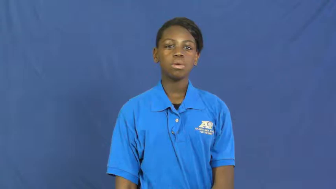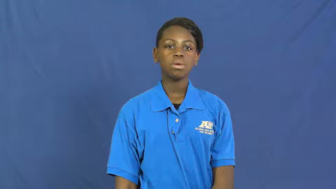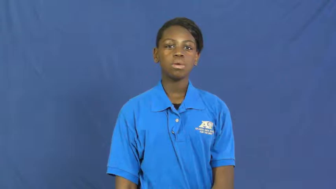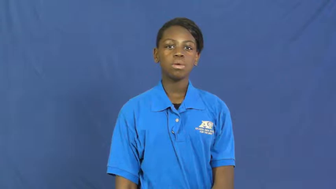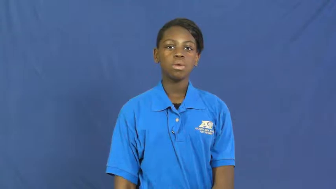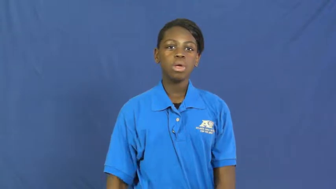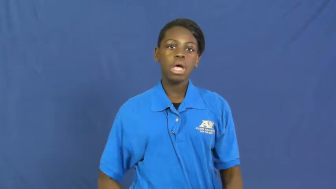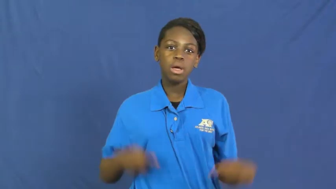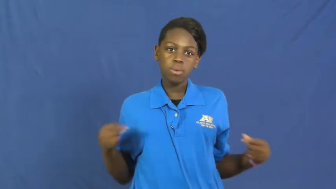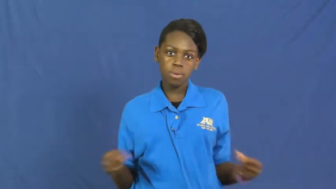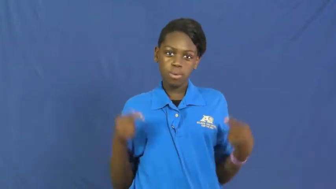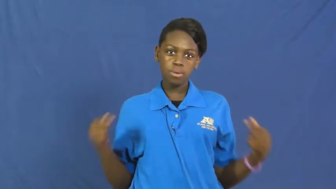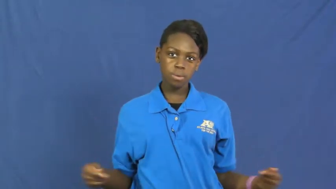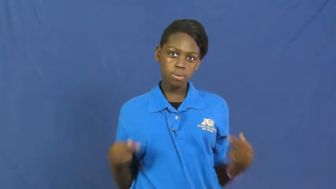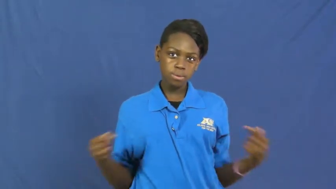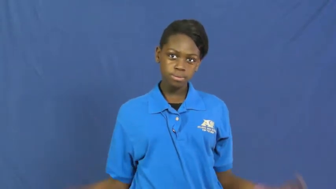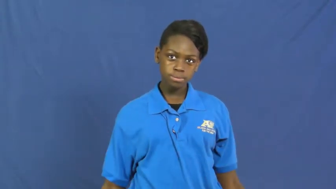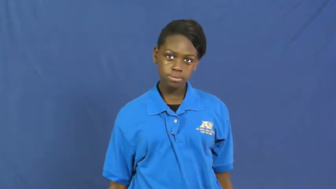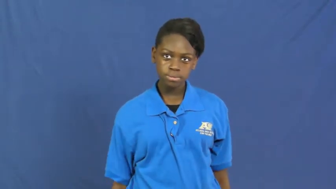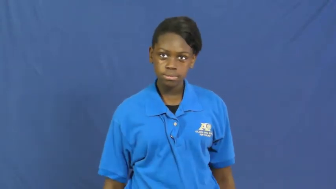sin